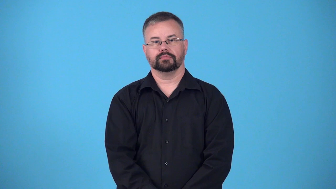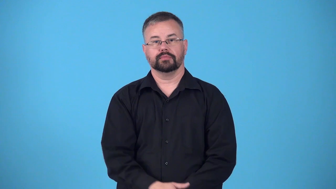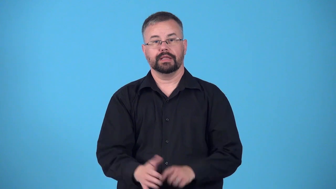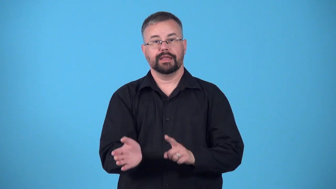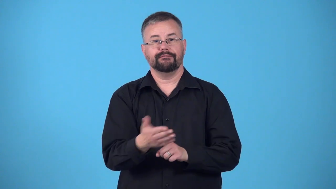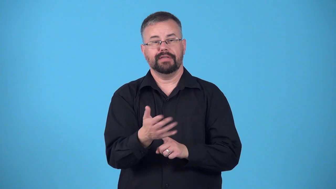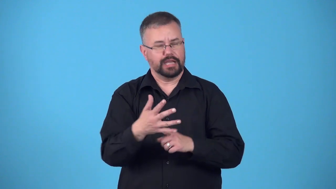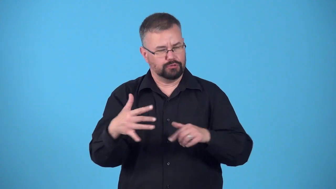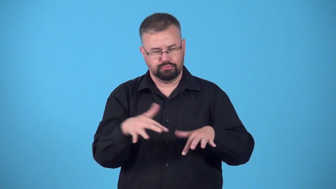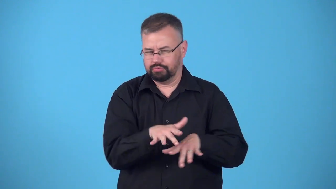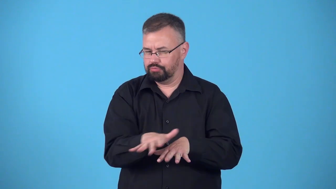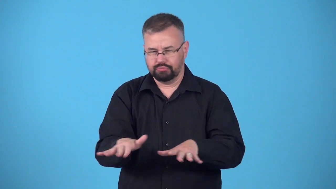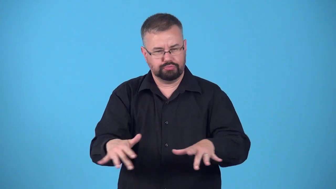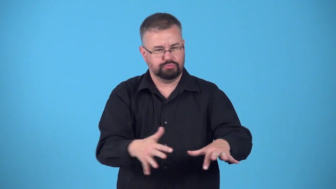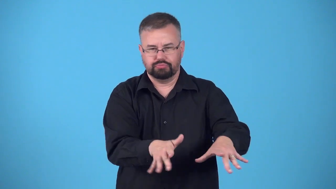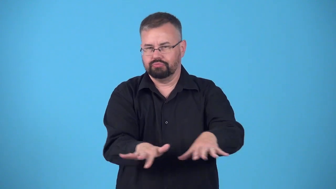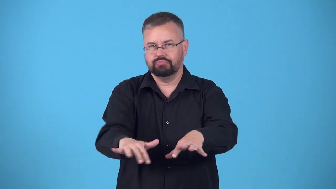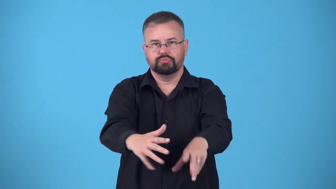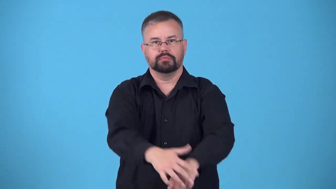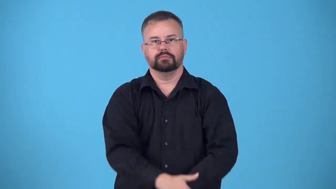school of fish